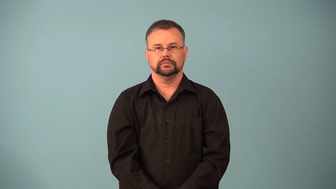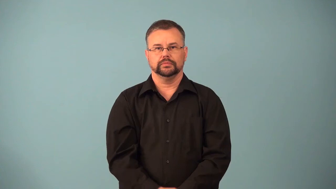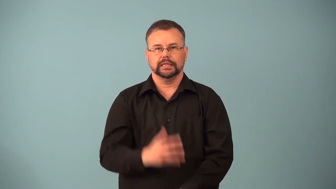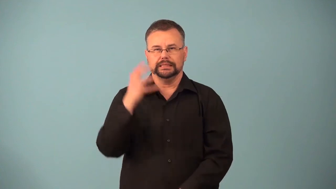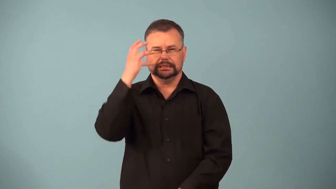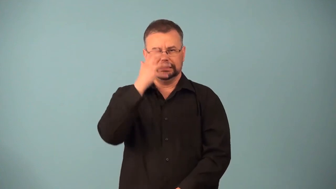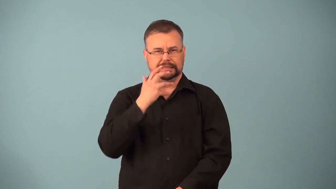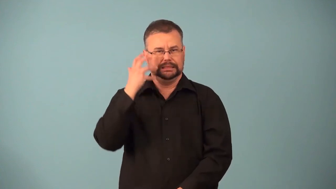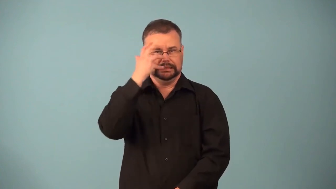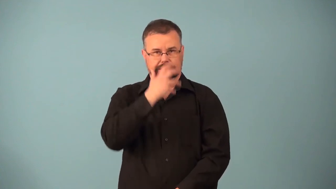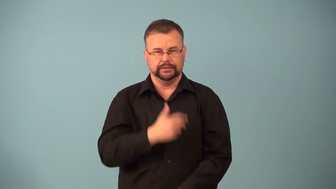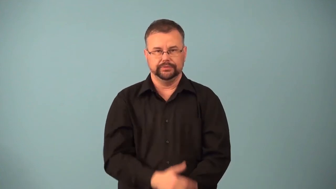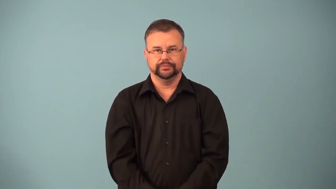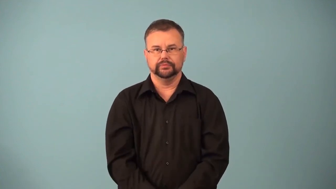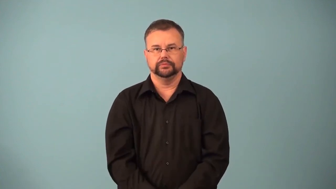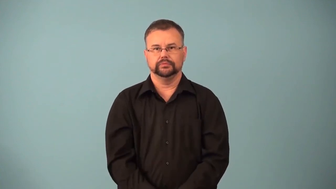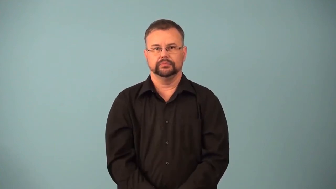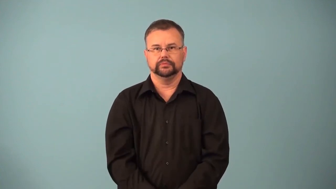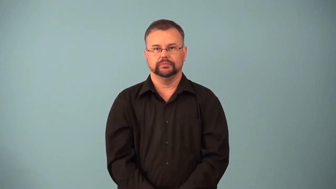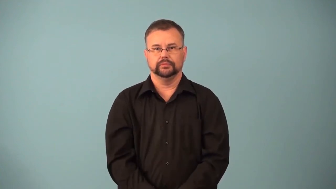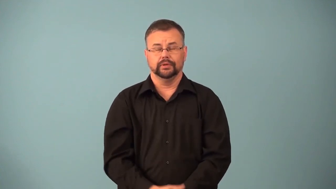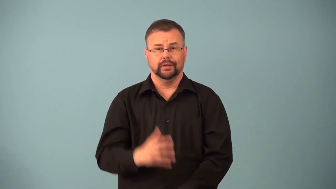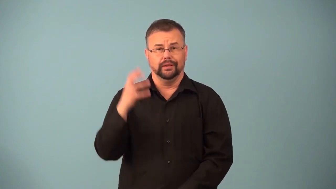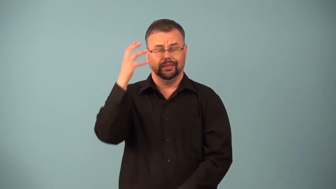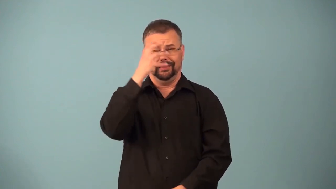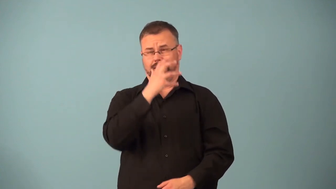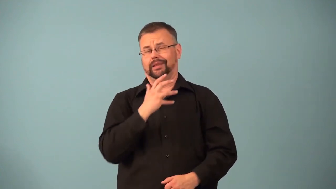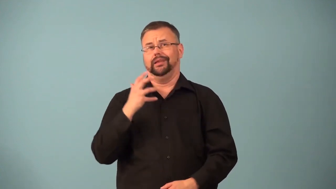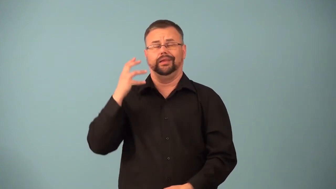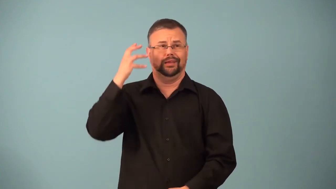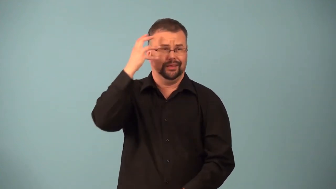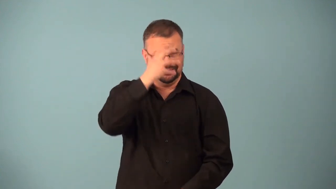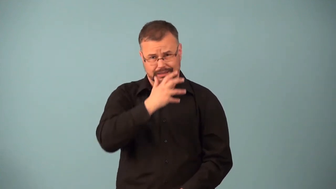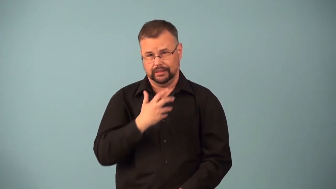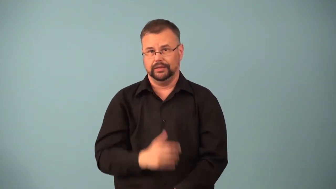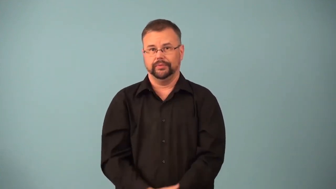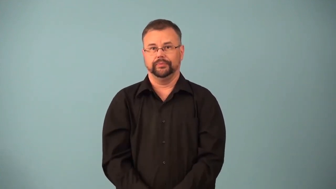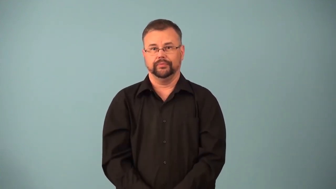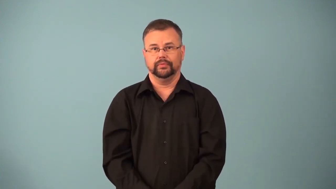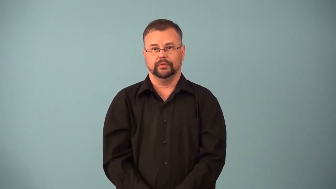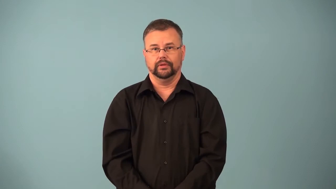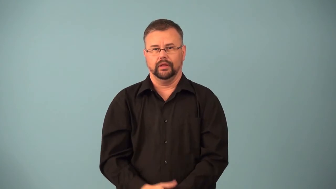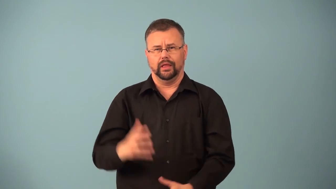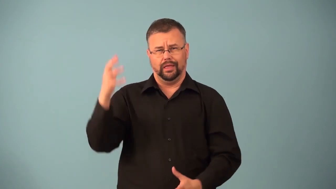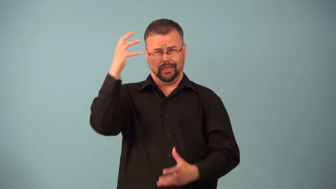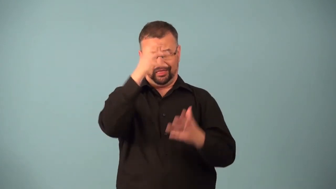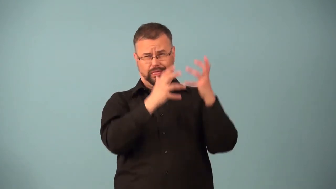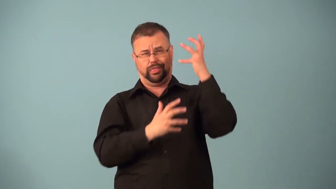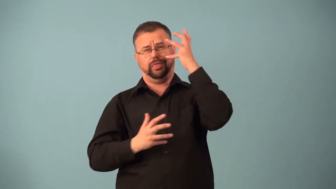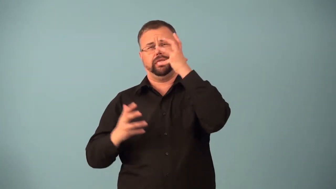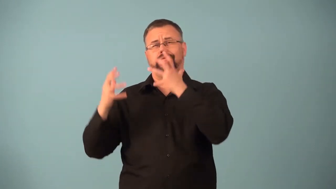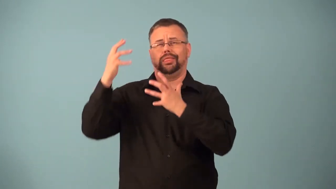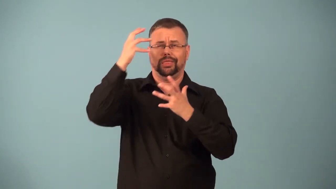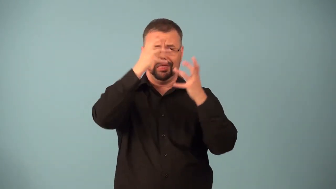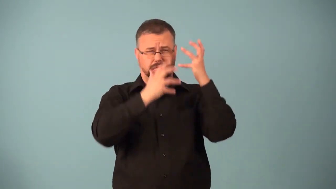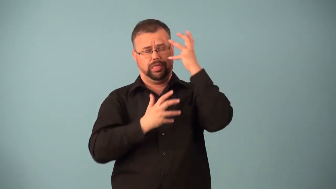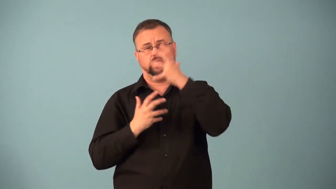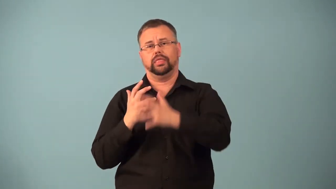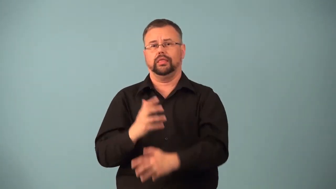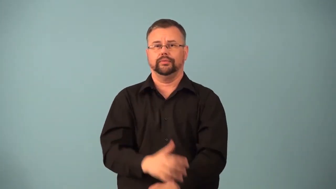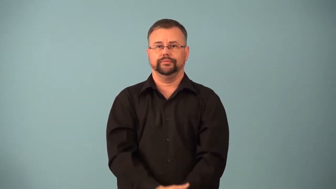dizzy,dizzier,dizziest